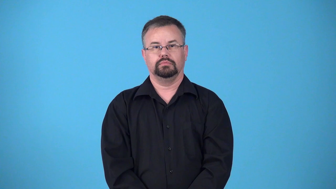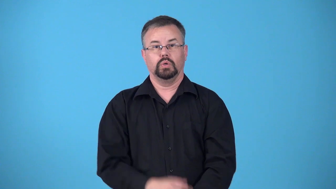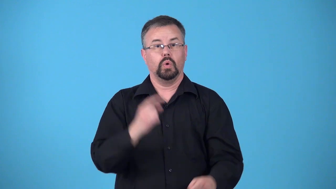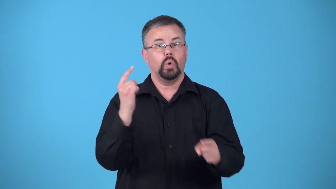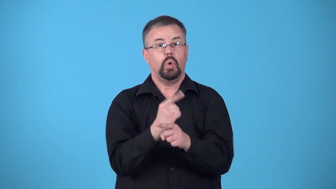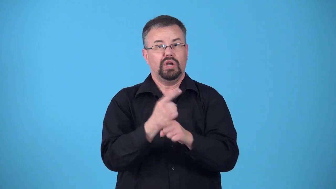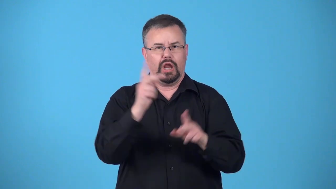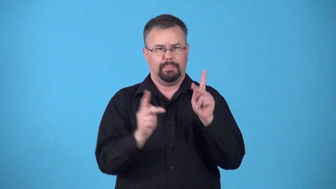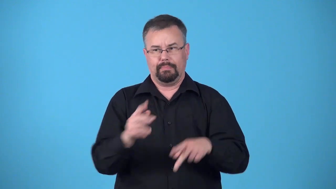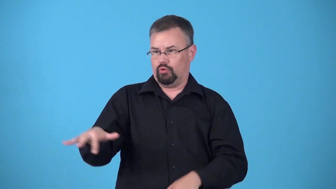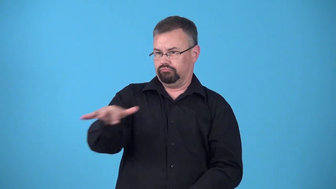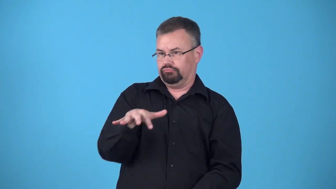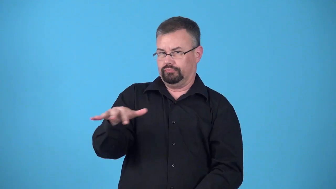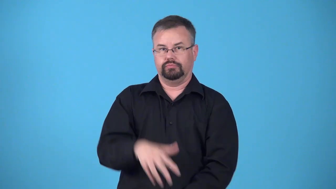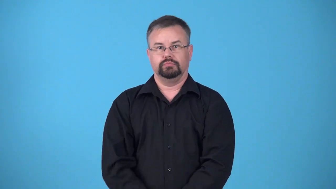man in the street